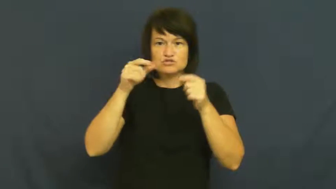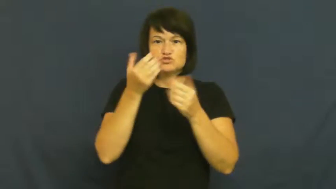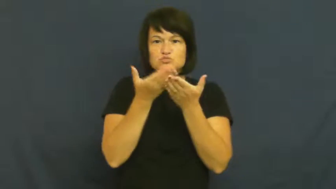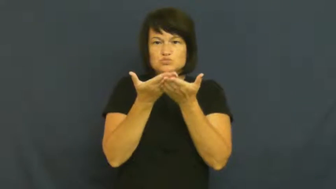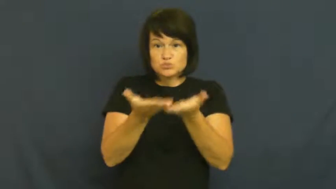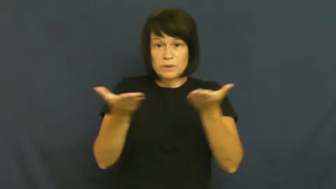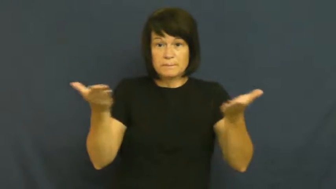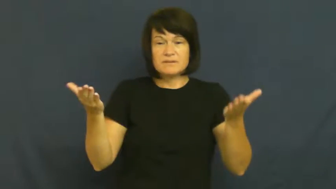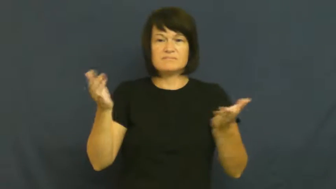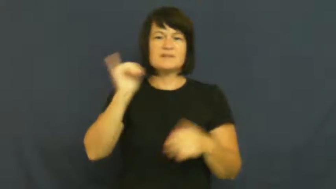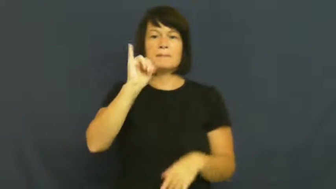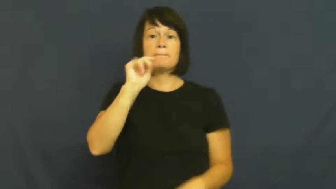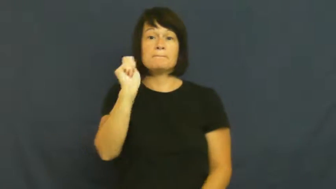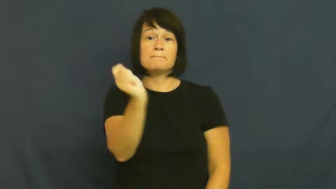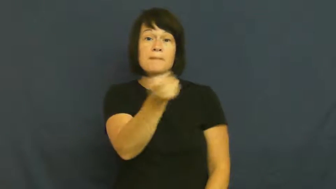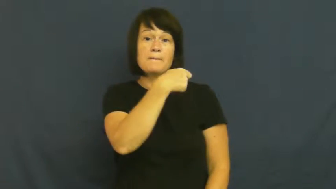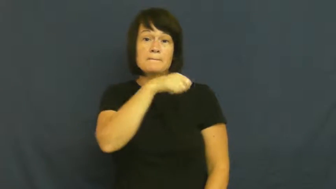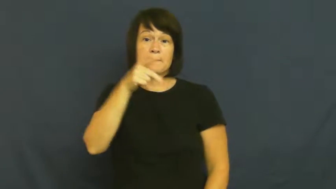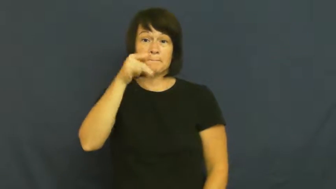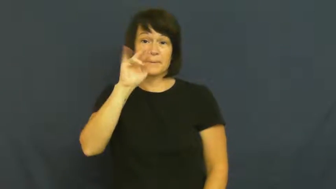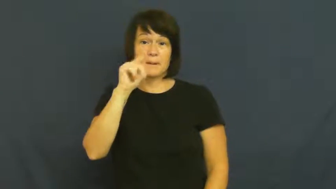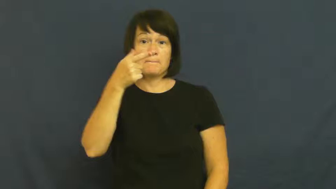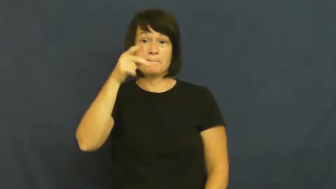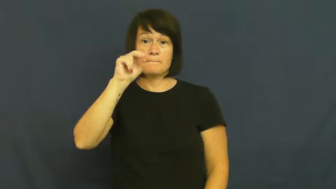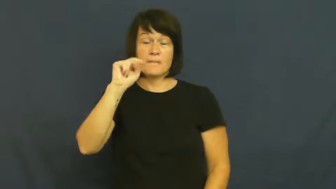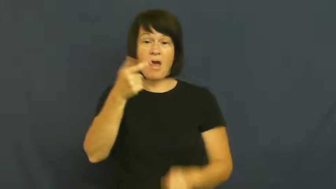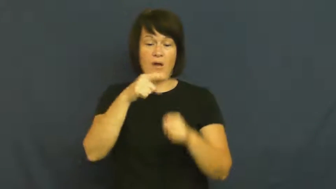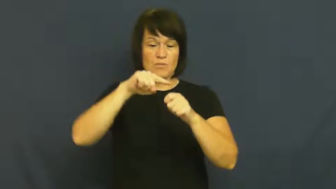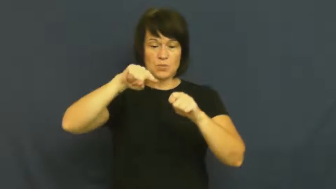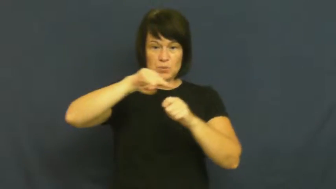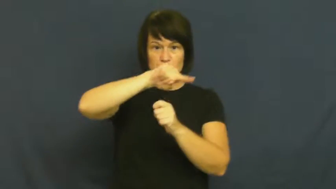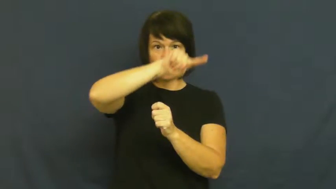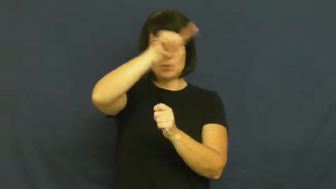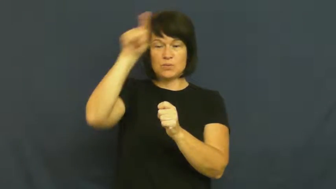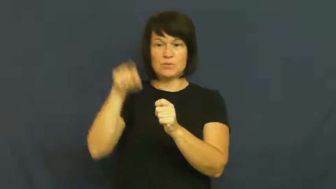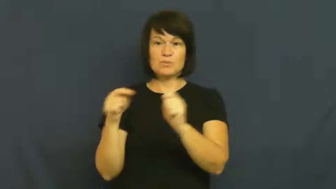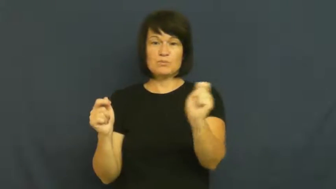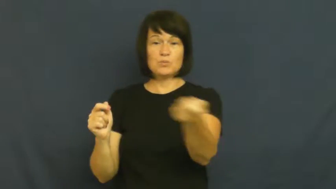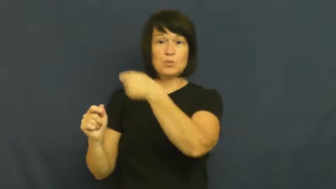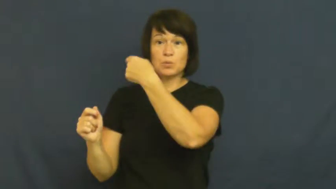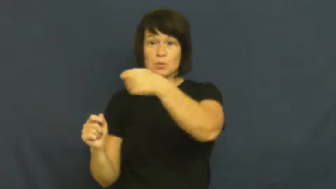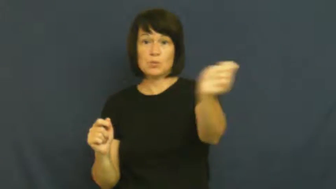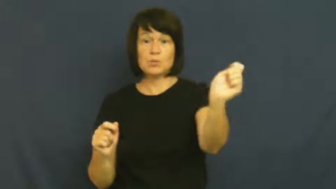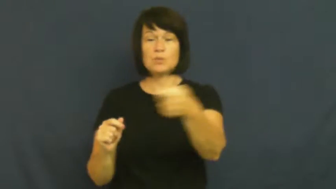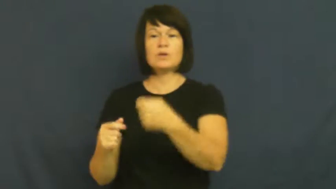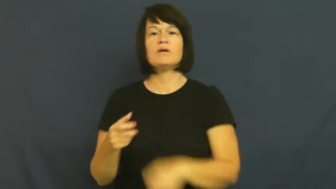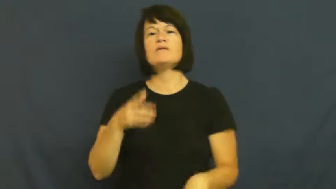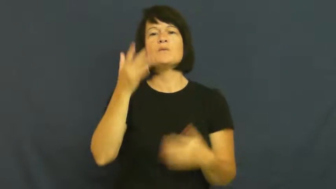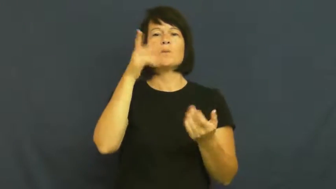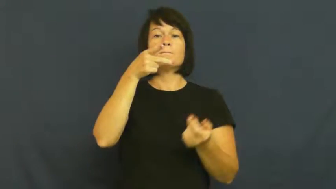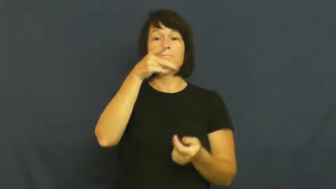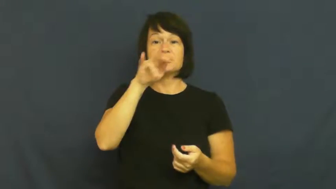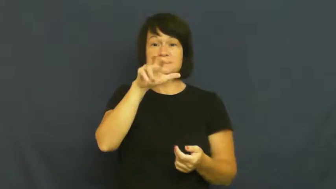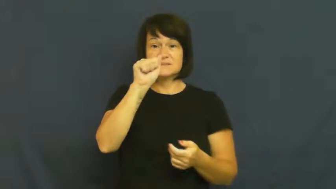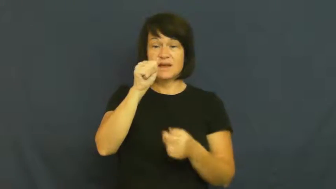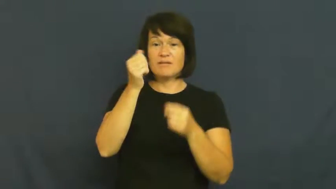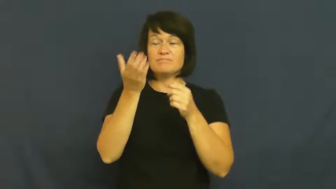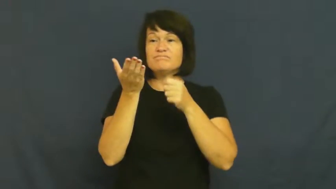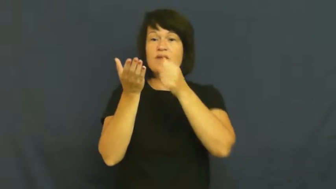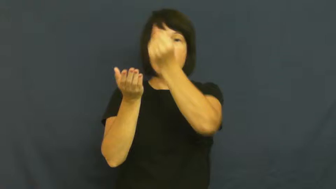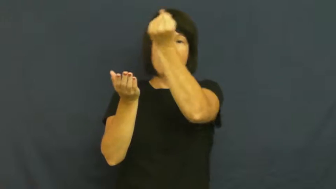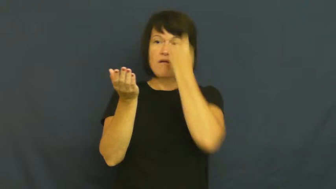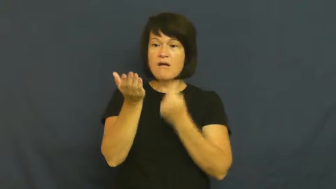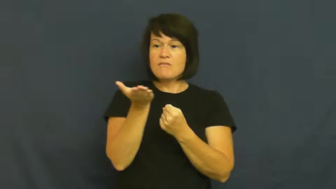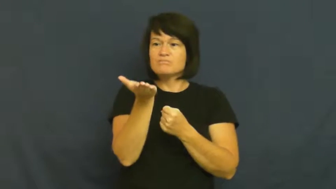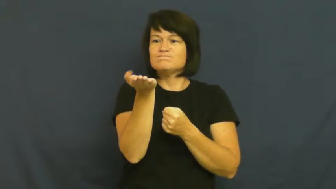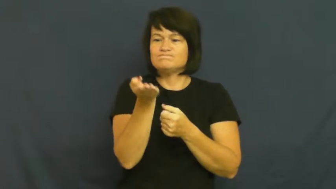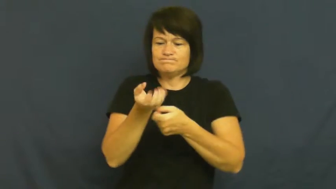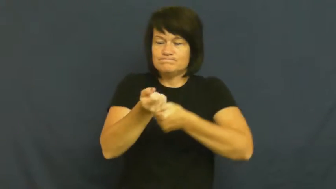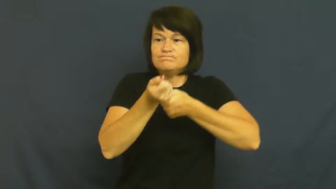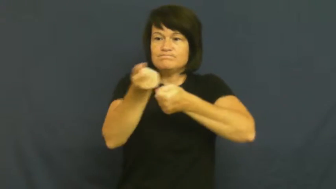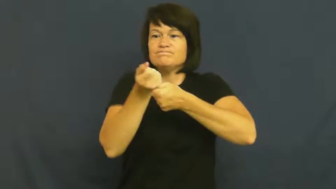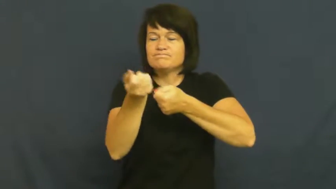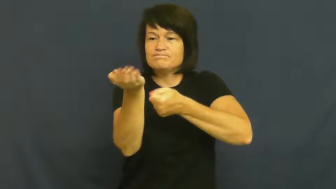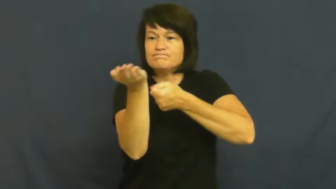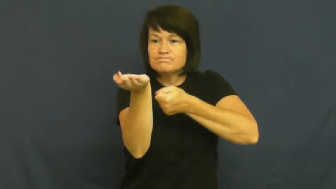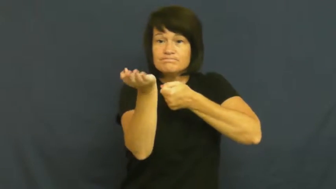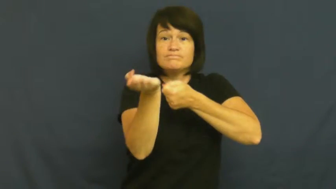paddle-flat instrument